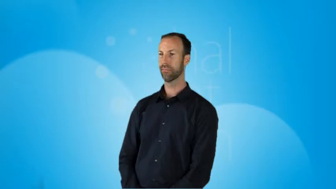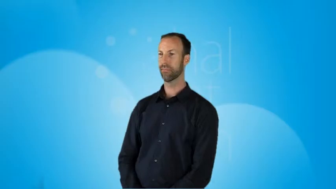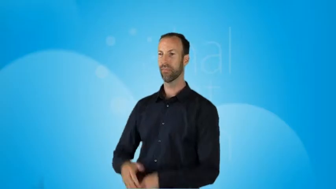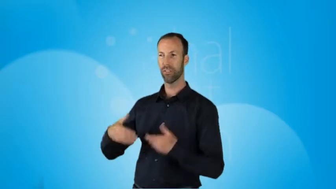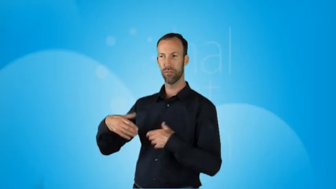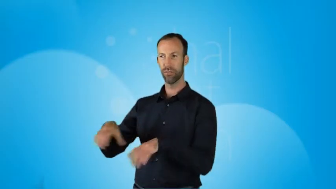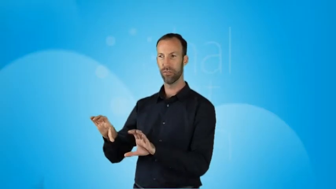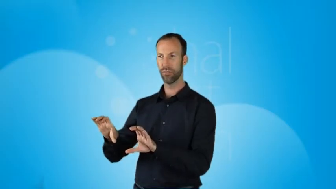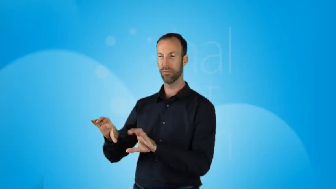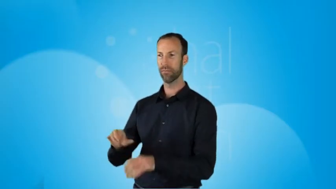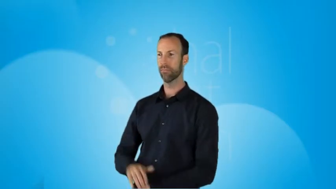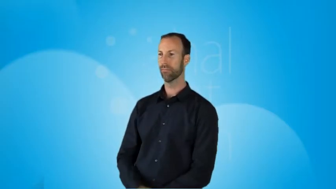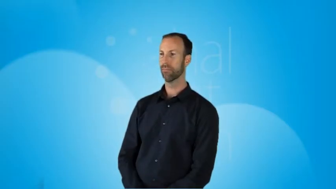chance